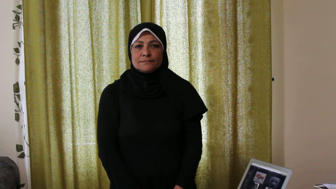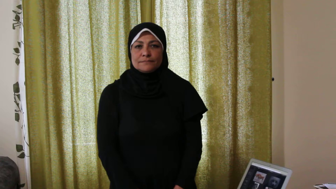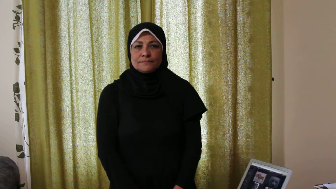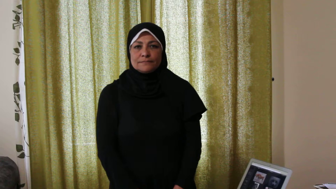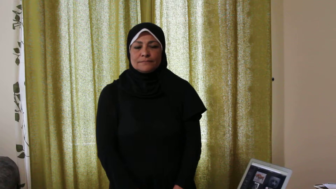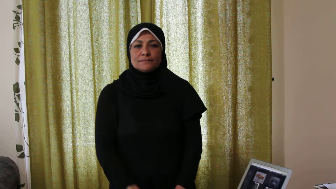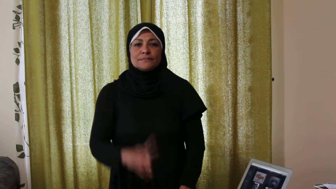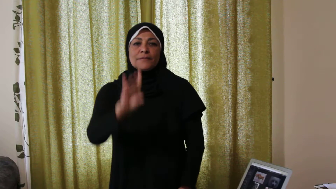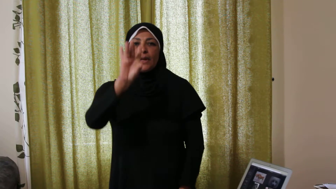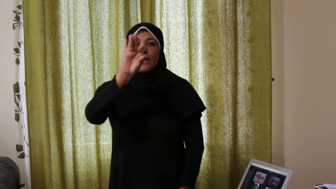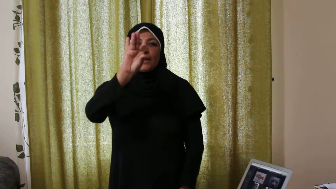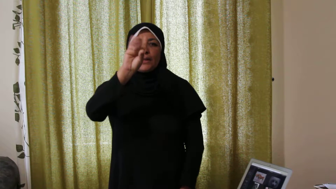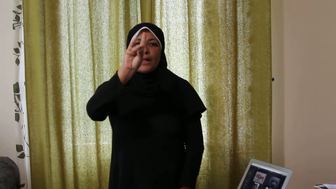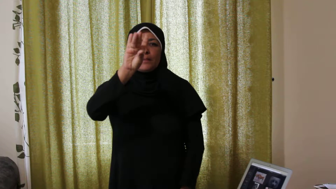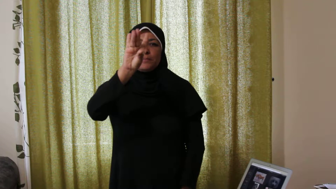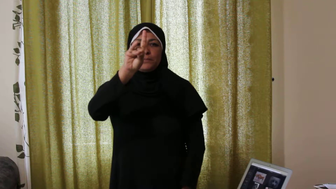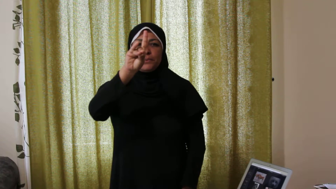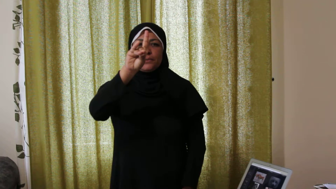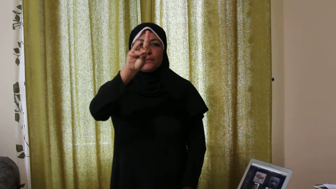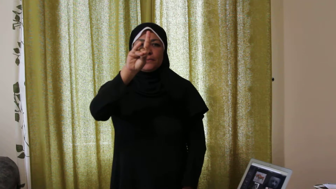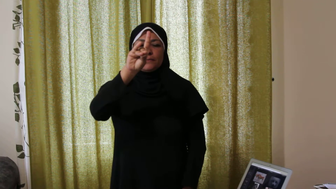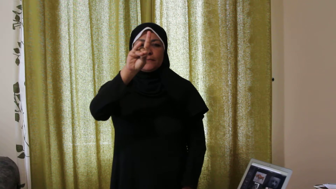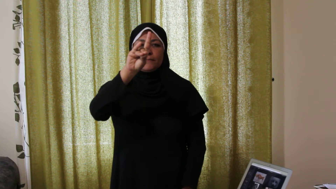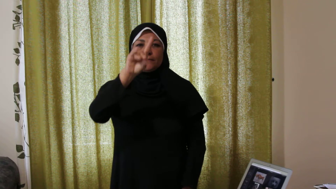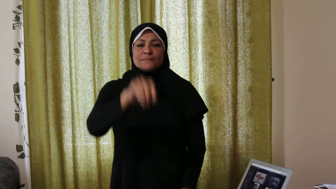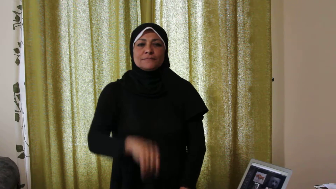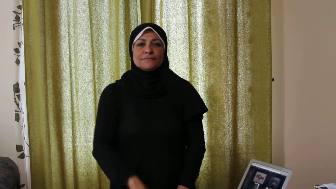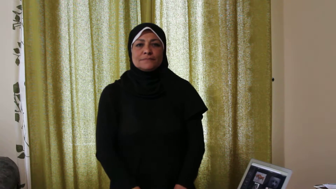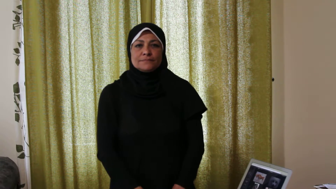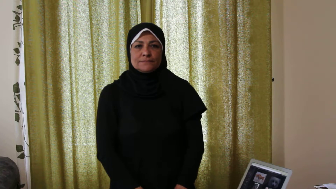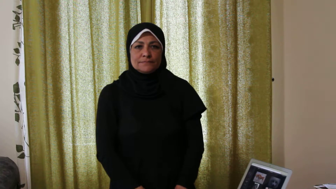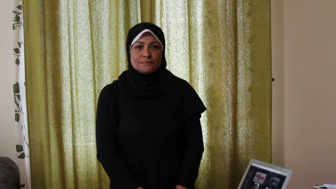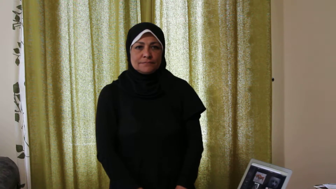dog